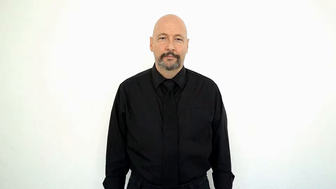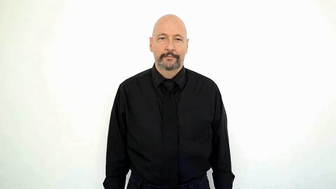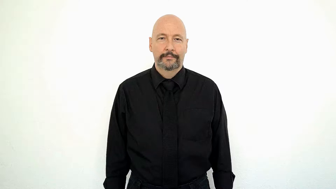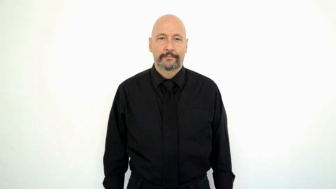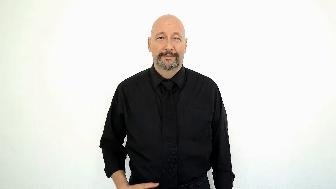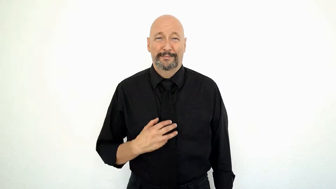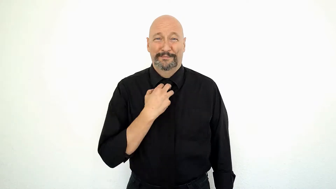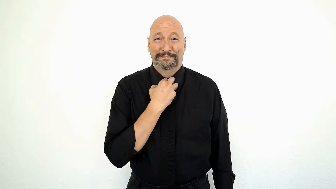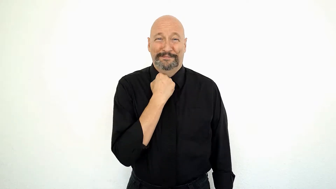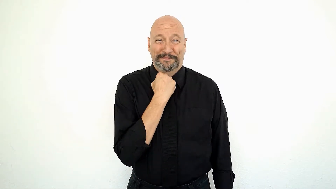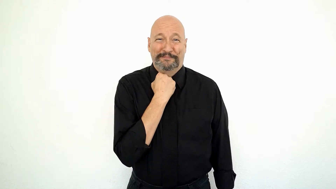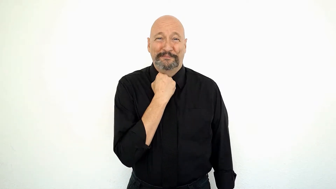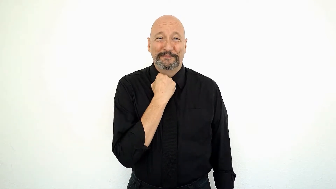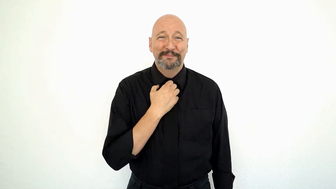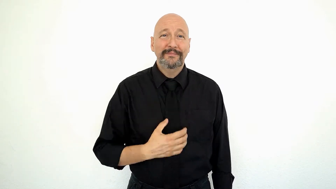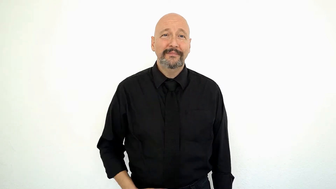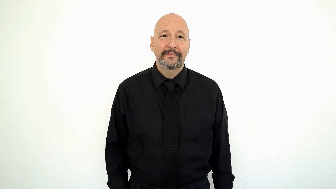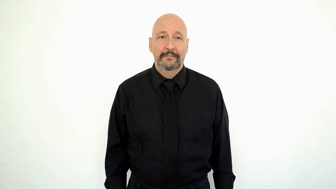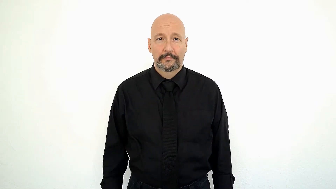CHAGRINNED-[esophageal-constriction]